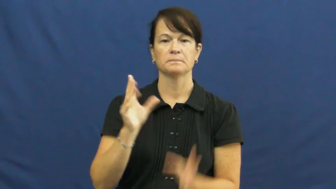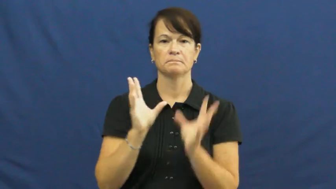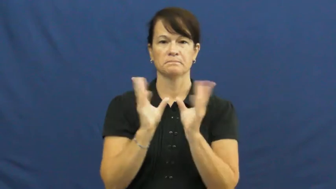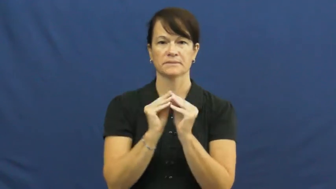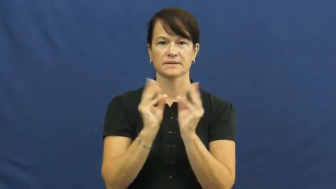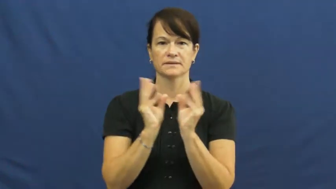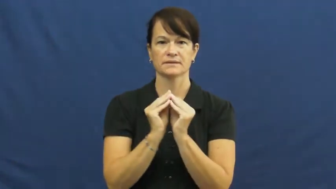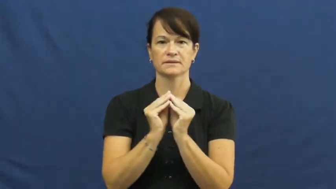convention